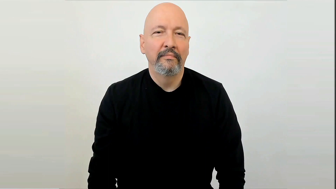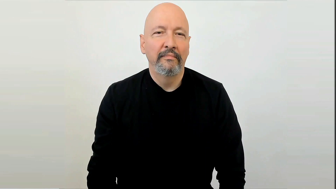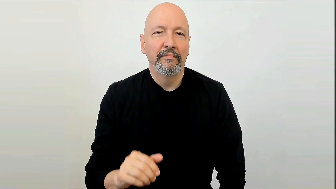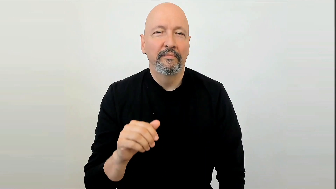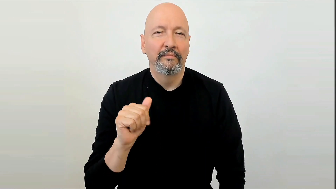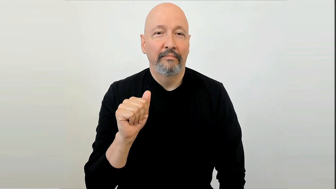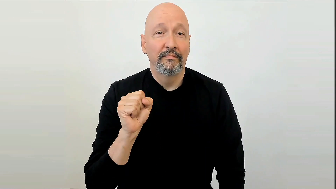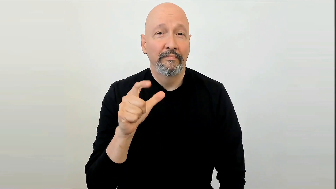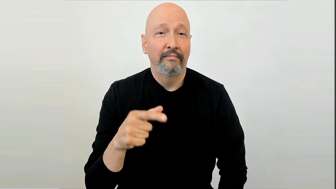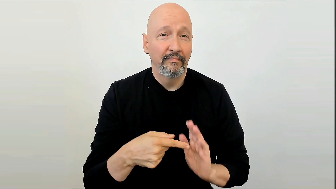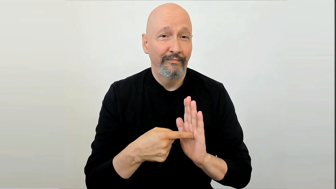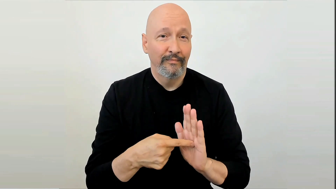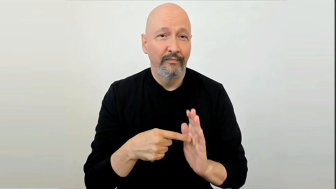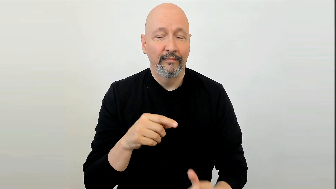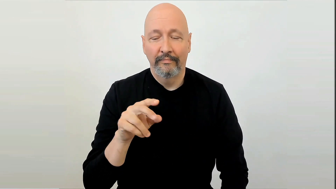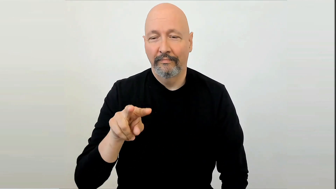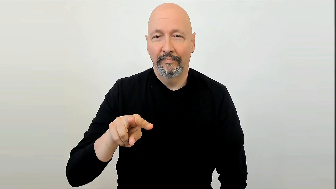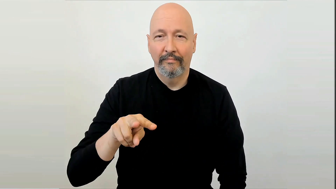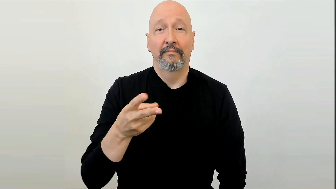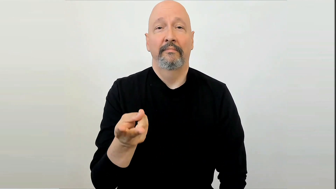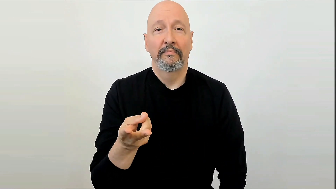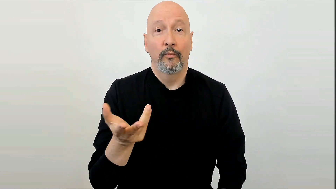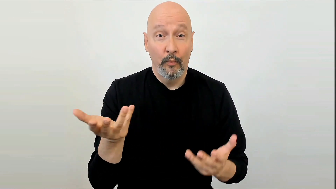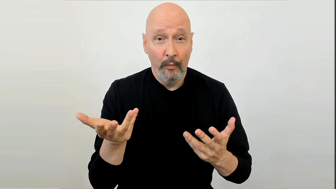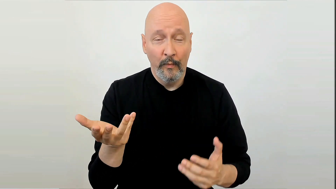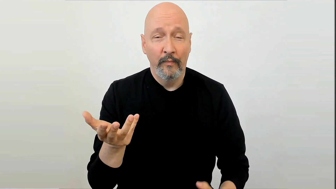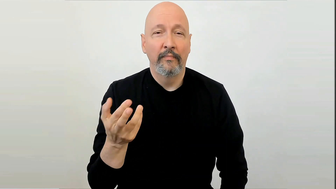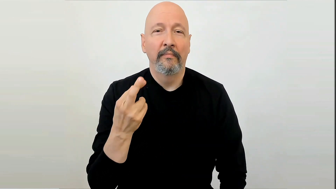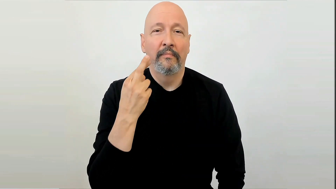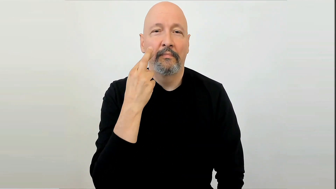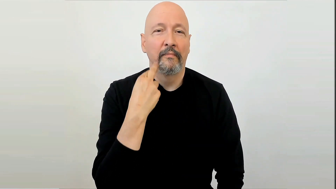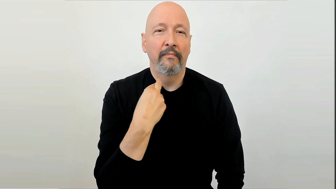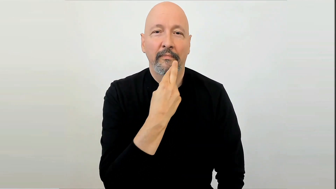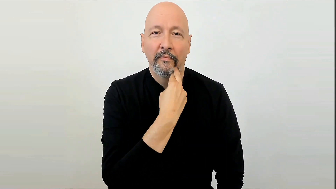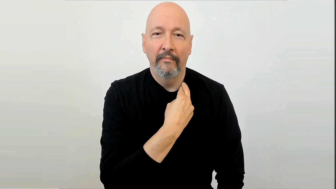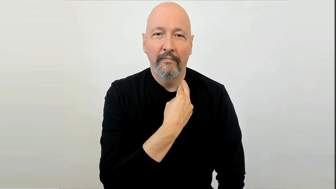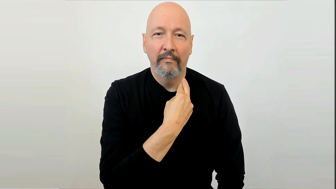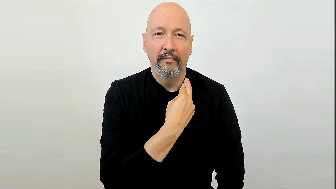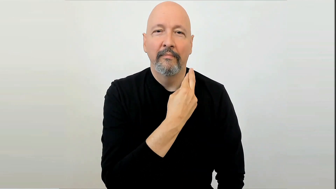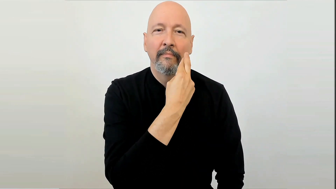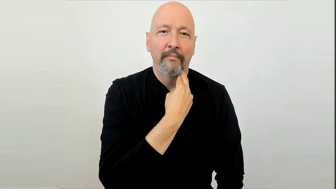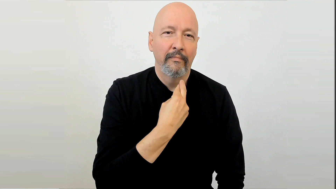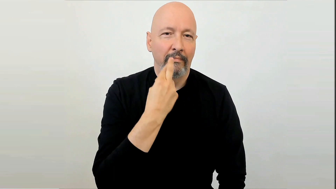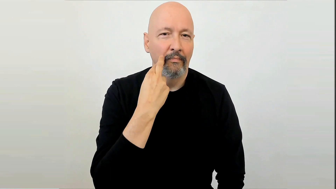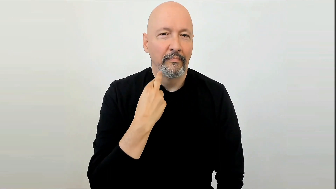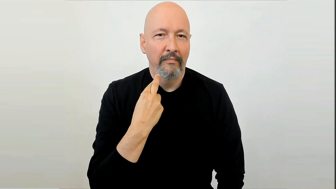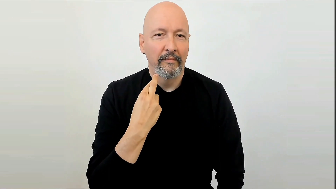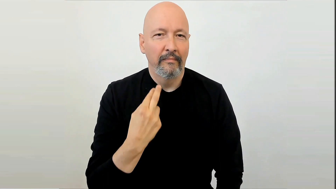SHOWS-INVERSE-RESTAURANT-[or]-RESTAURANT